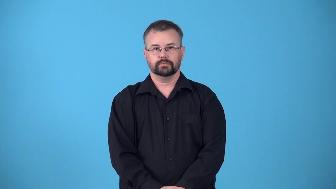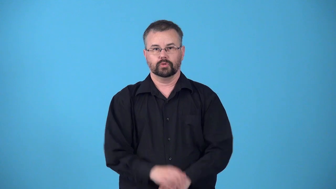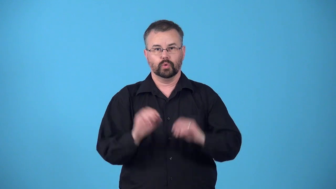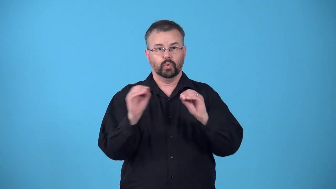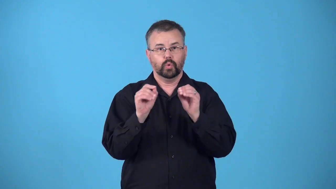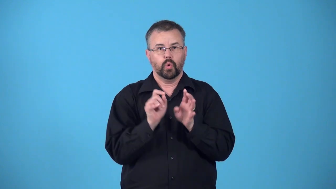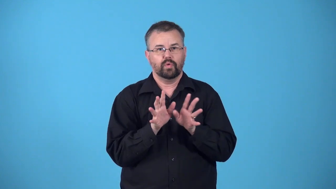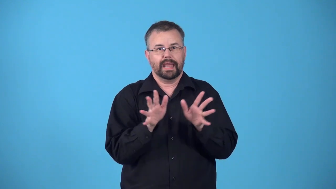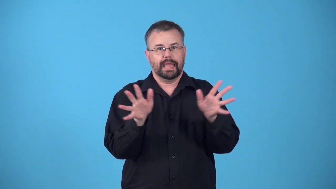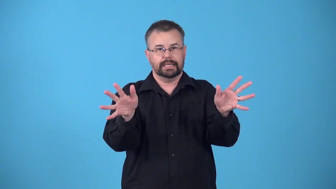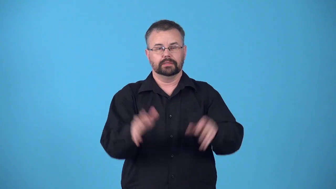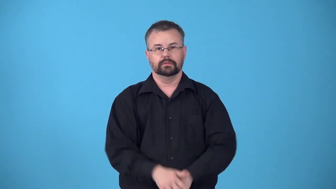rayless